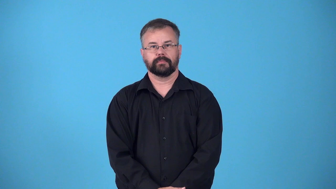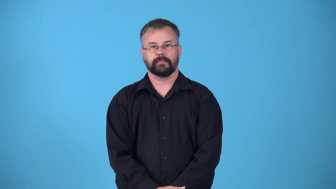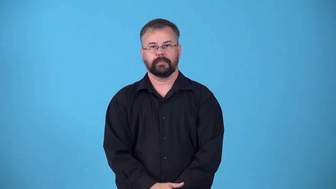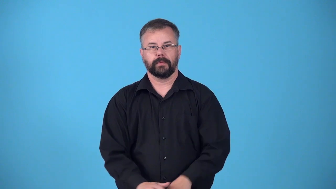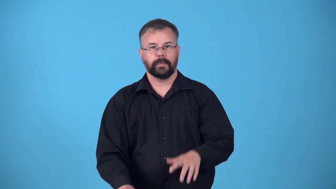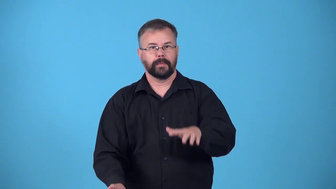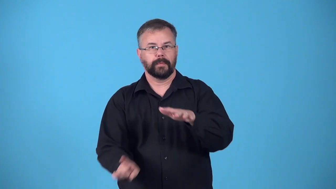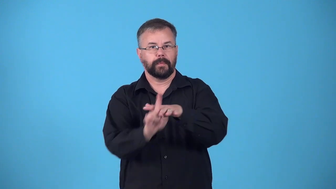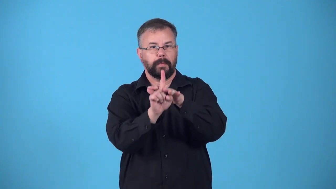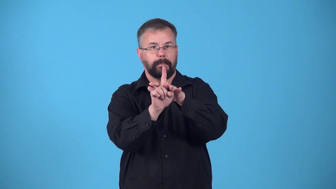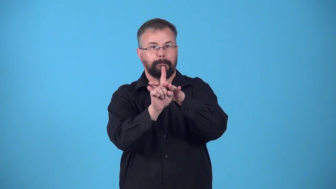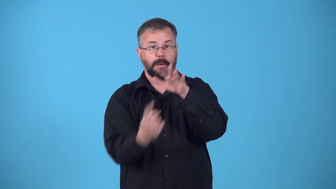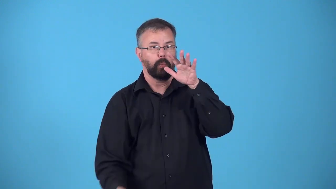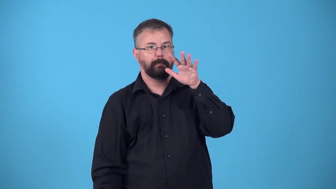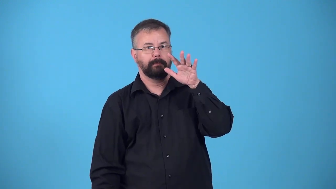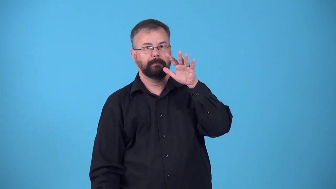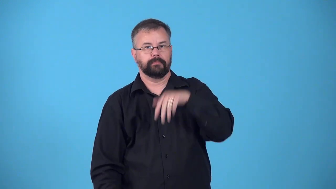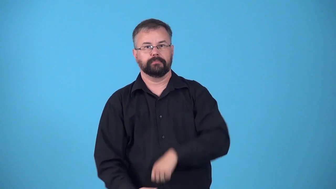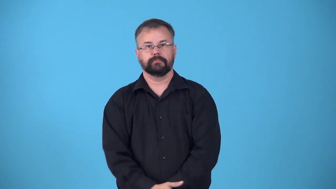flash